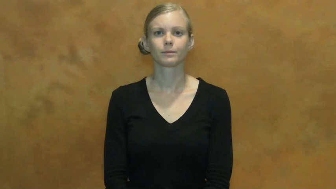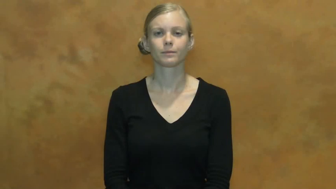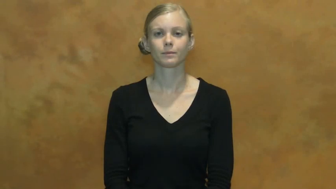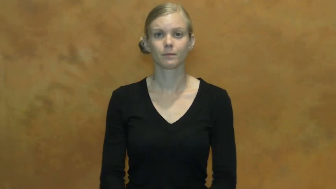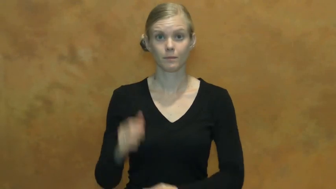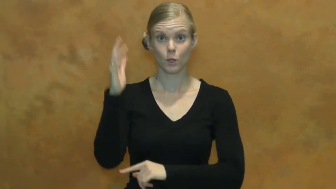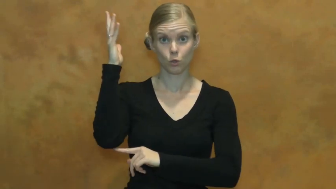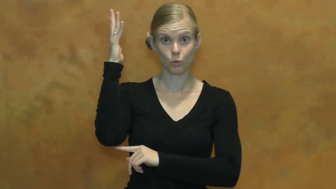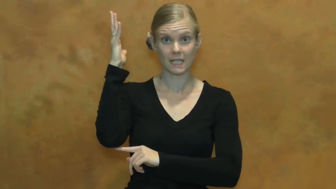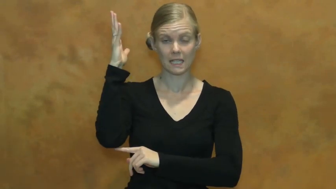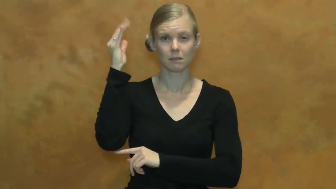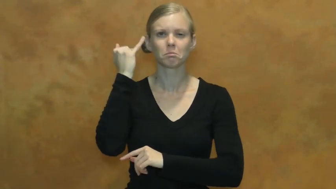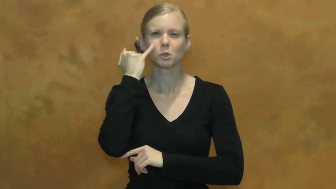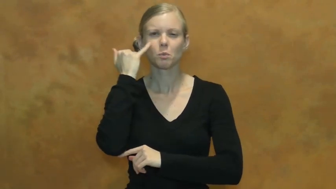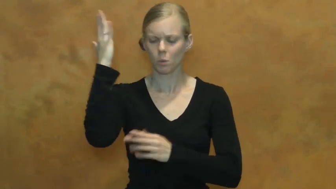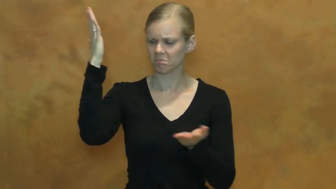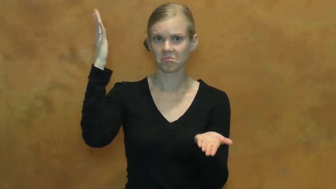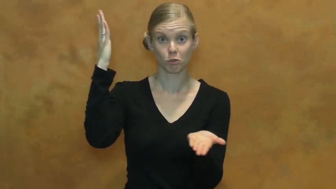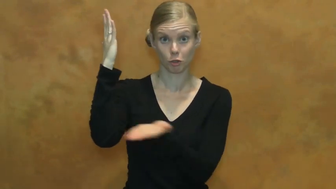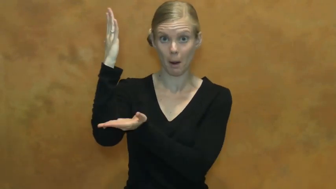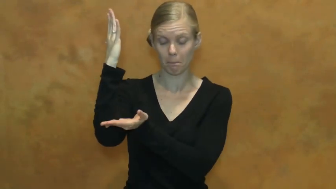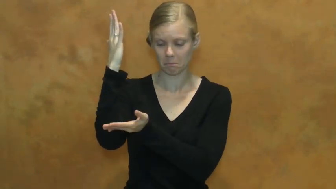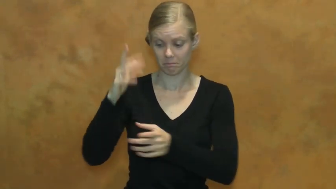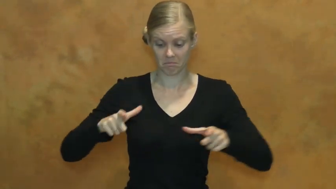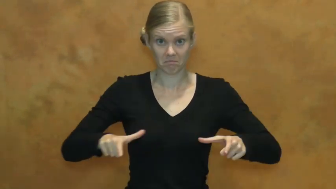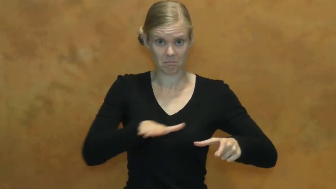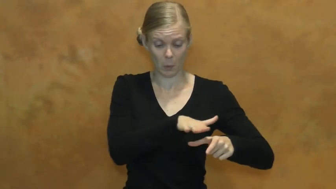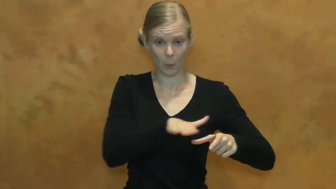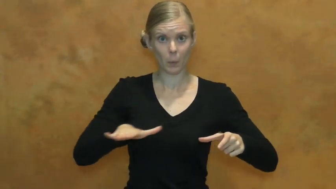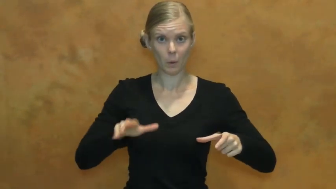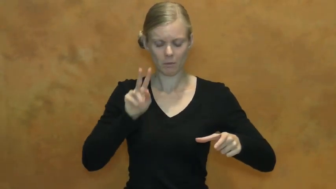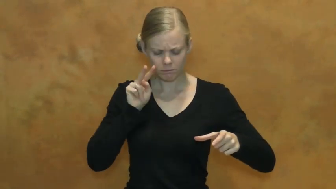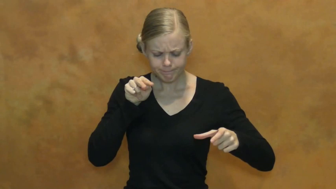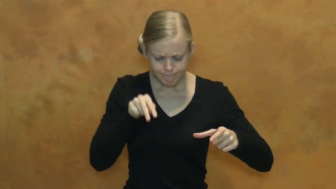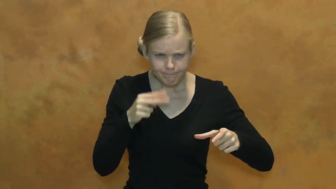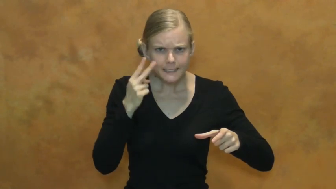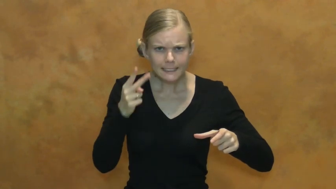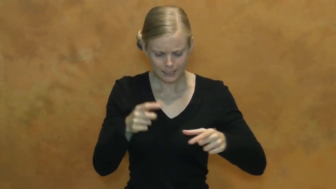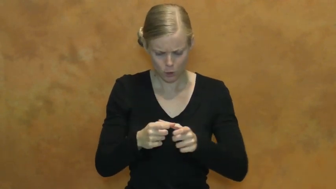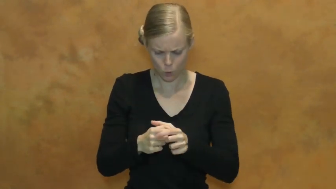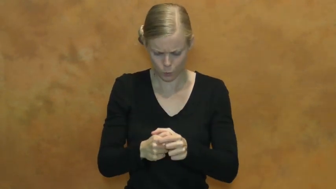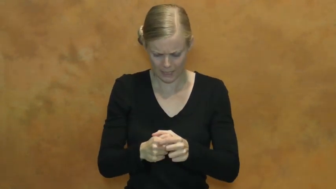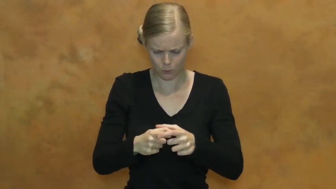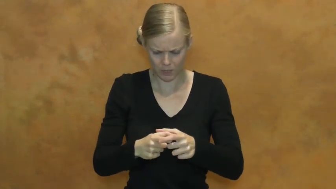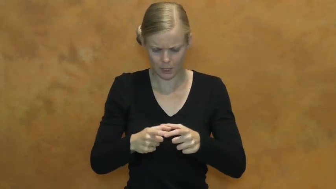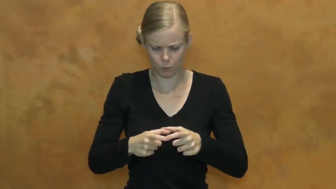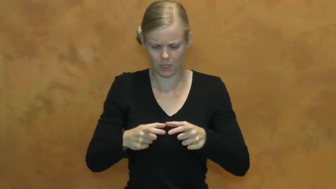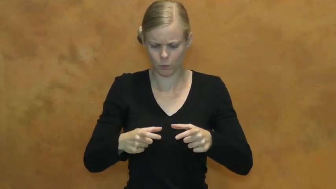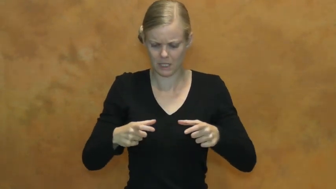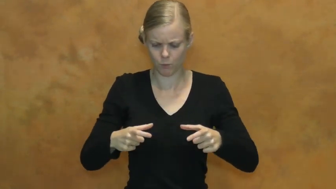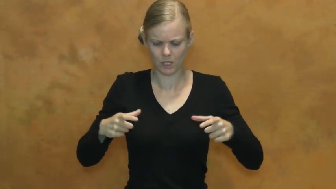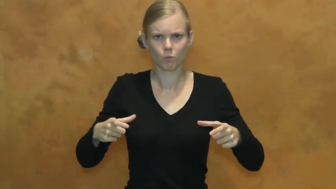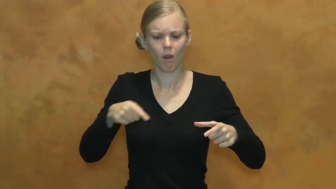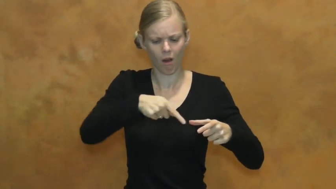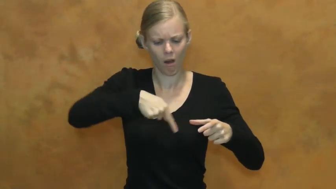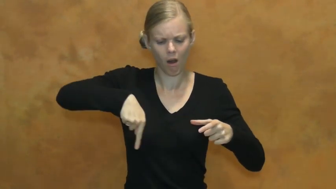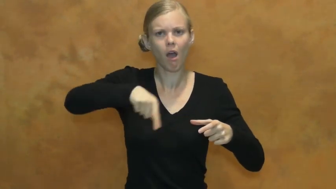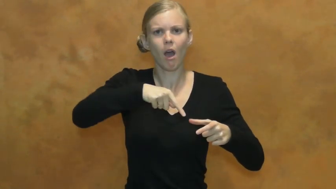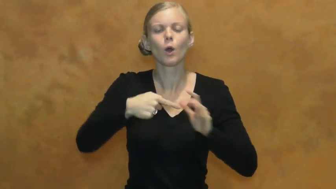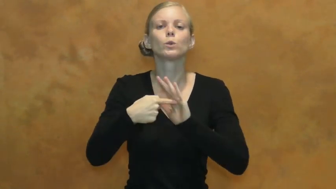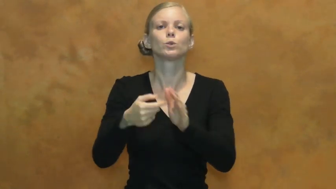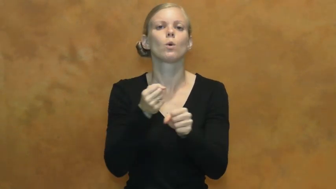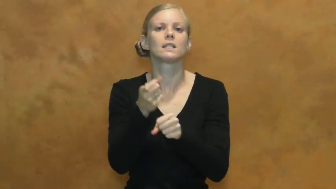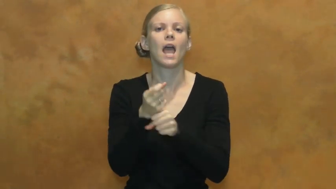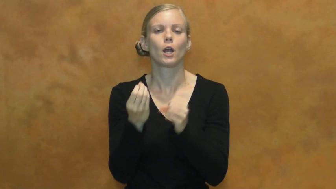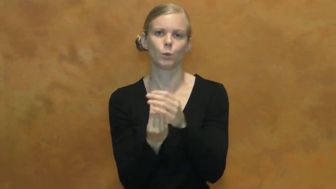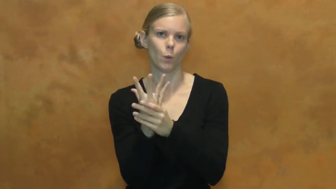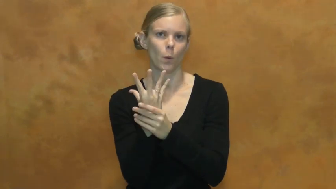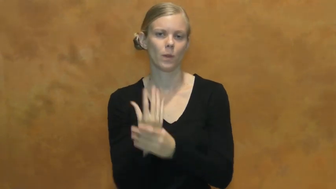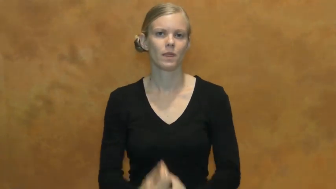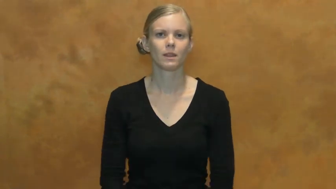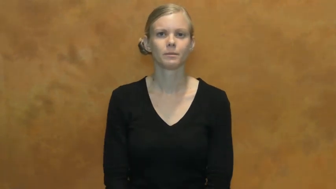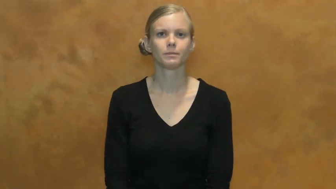growth ring